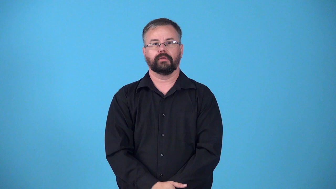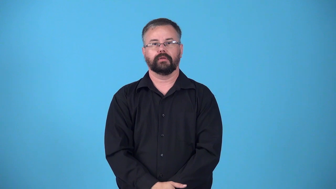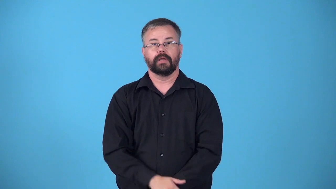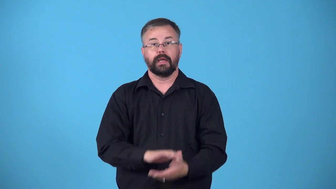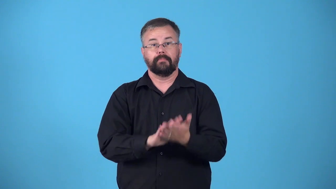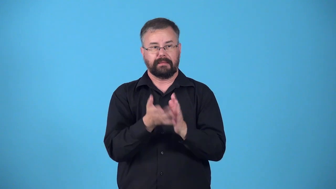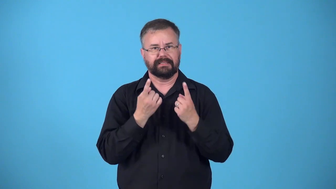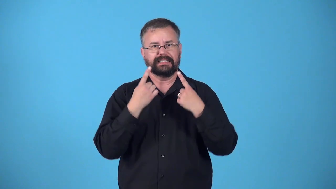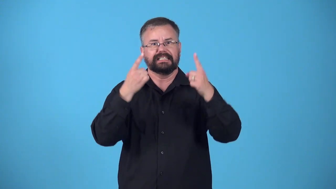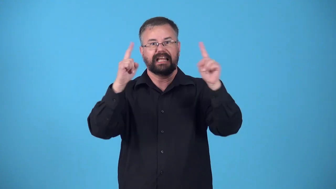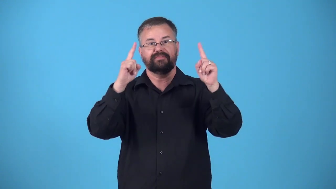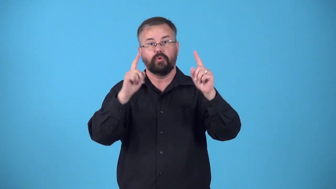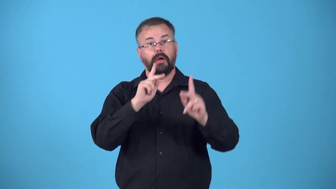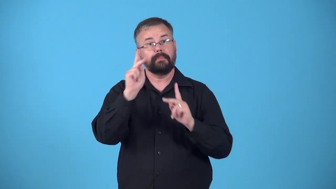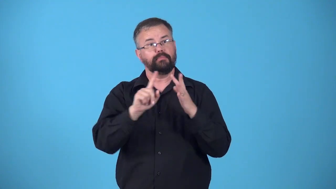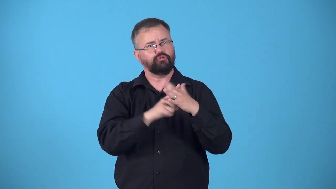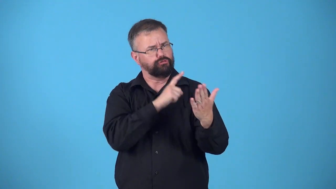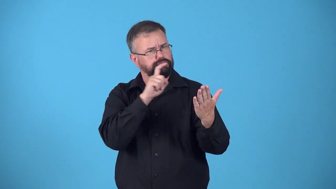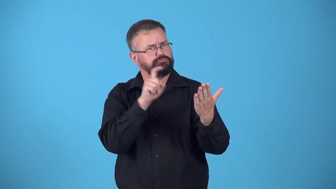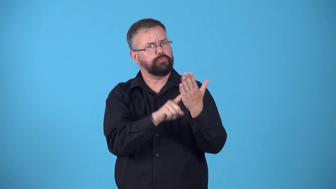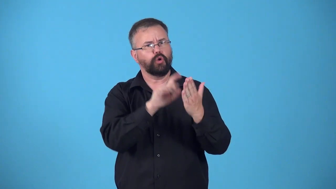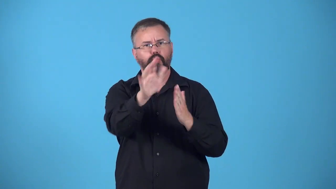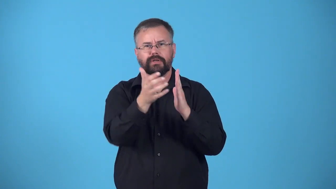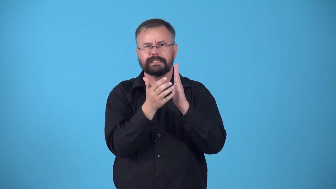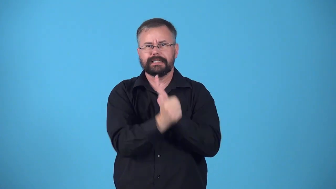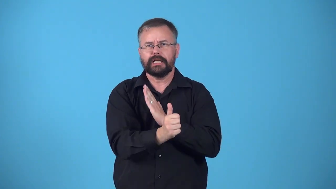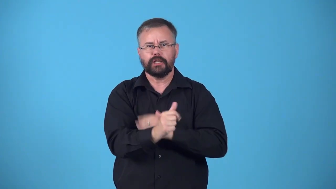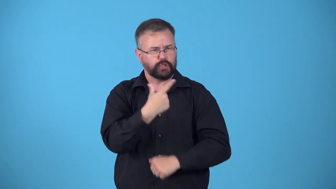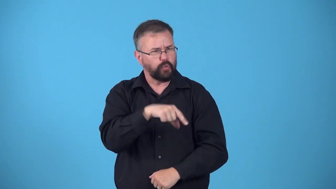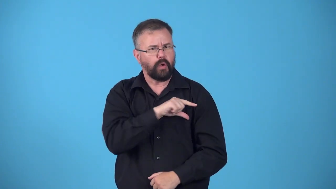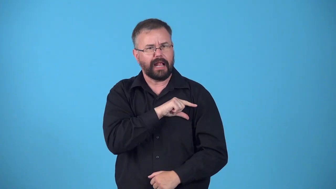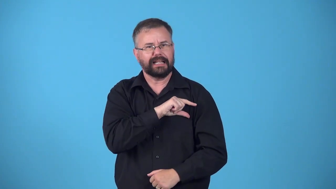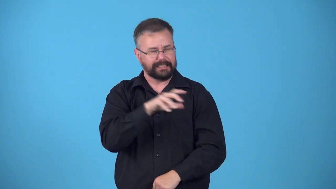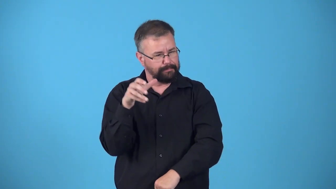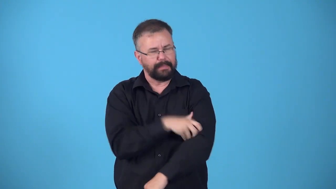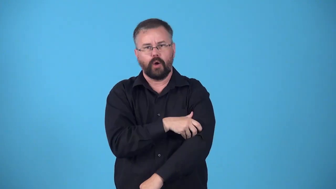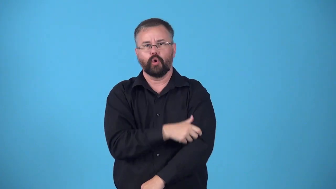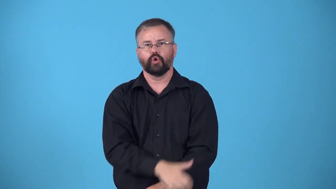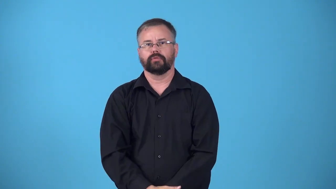establish success